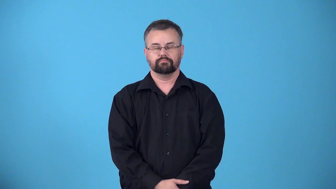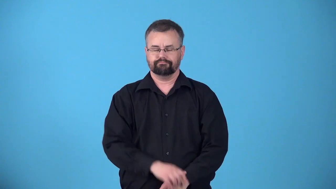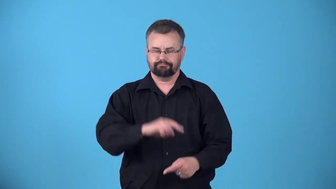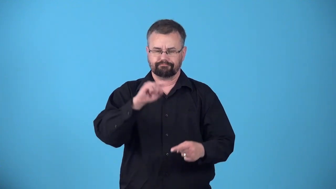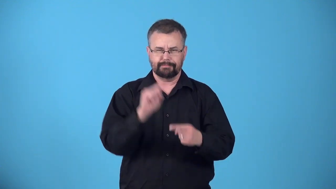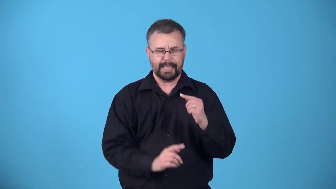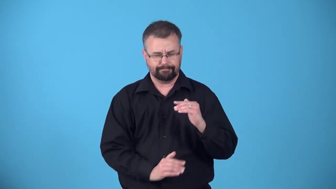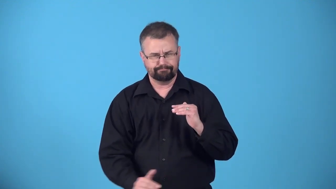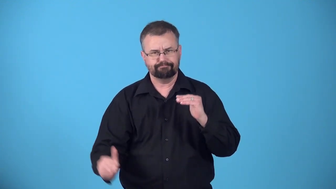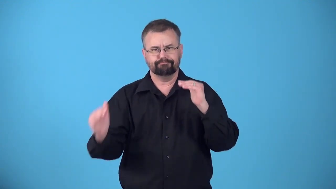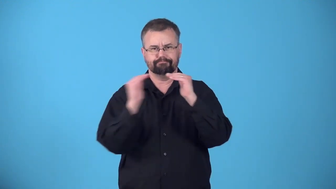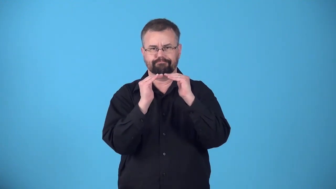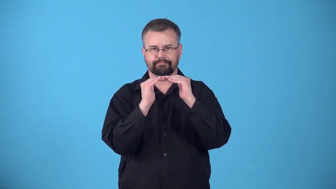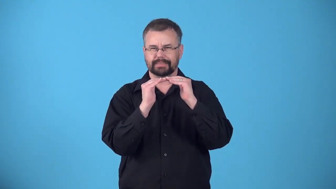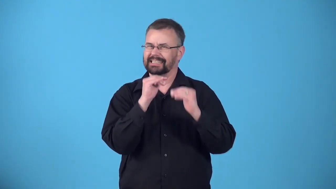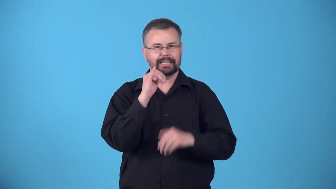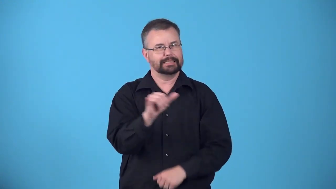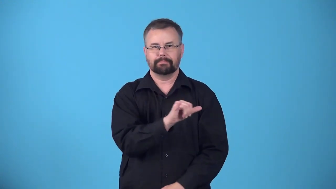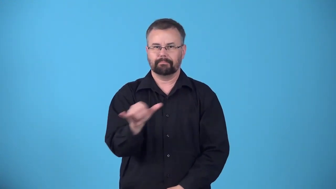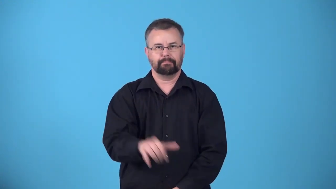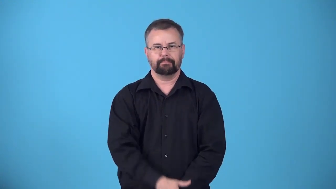all paled in comparison